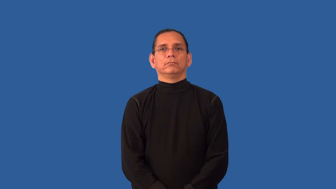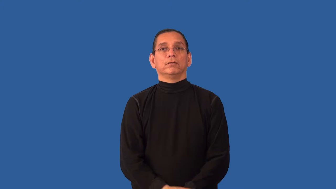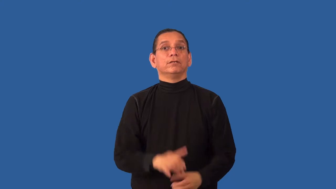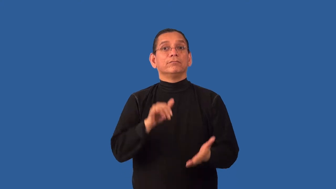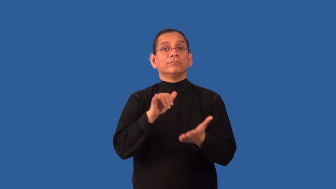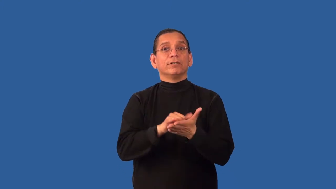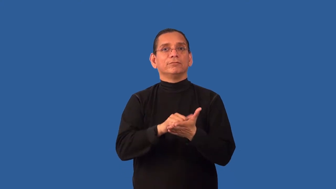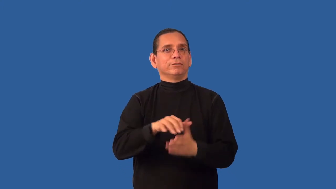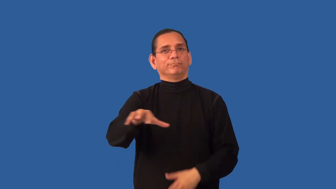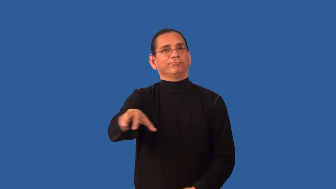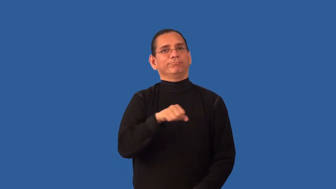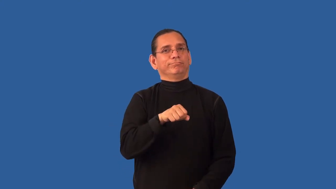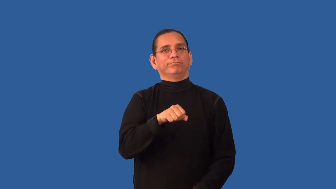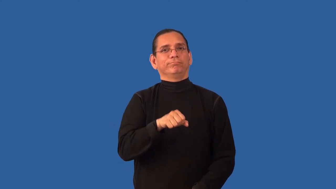unalienable